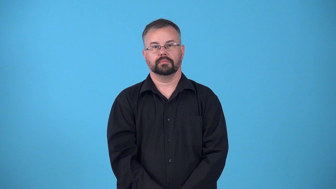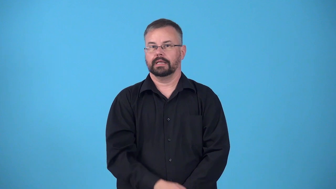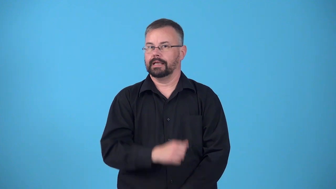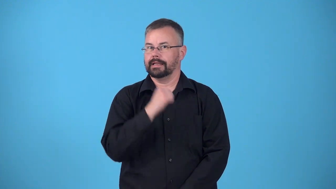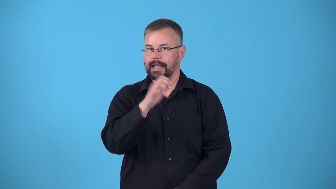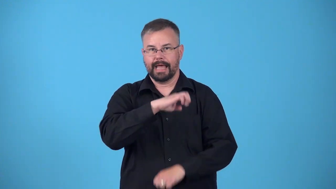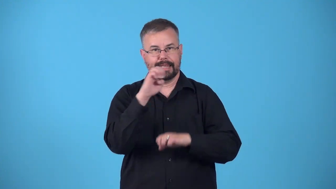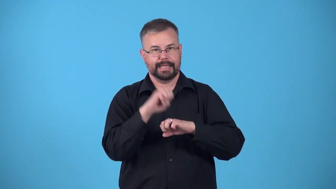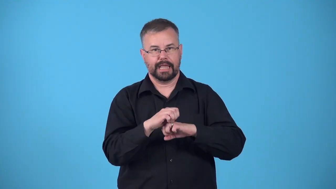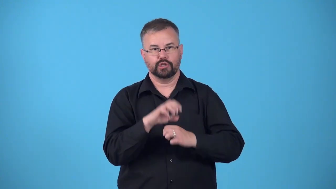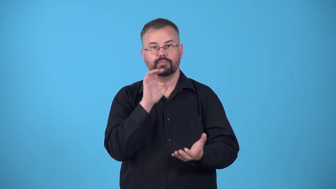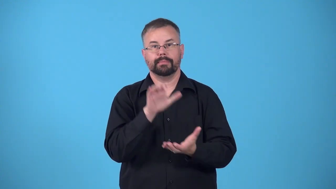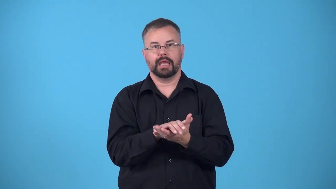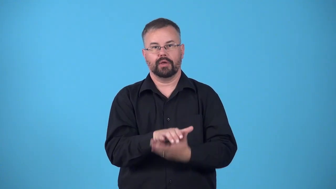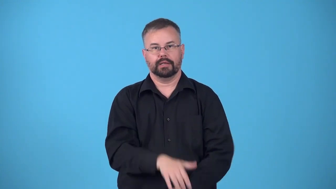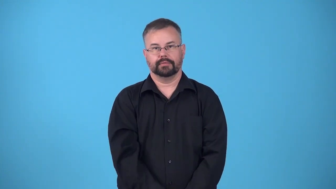unengaged